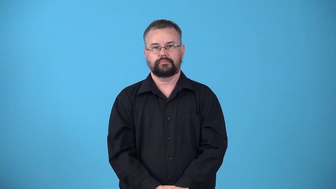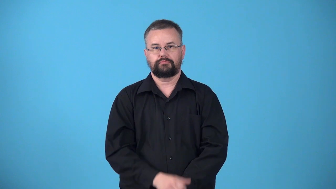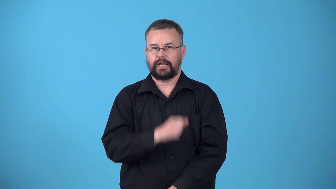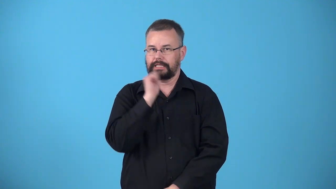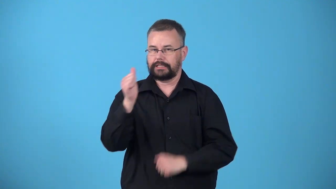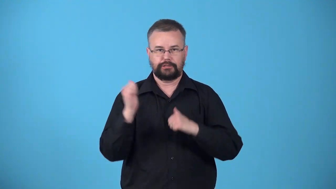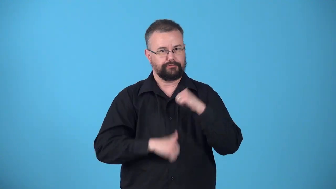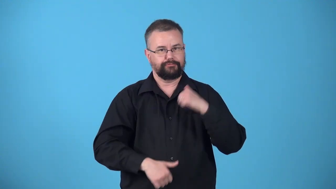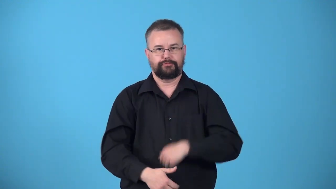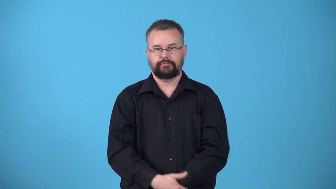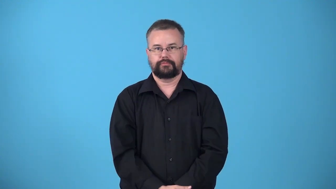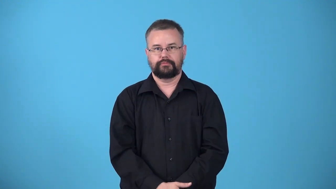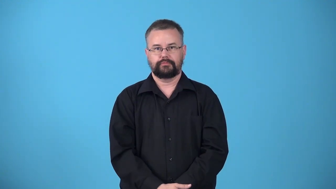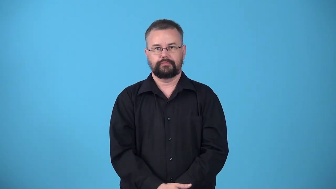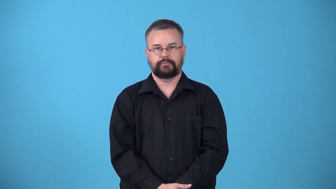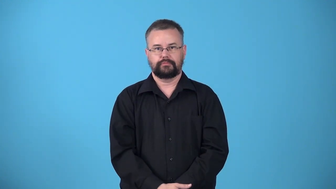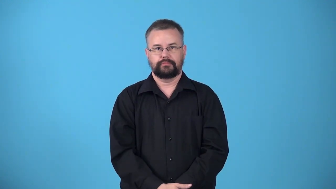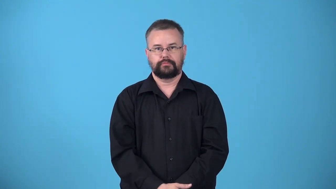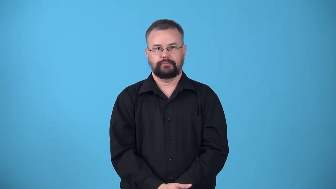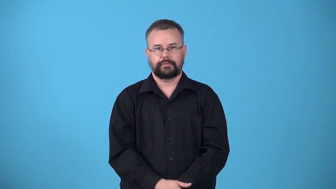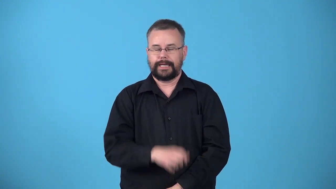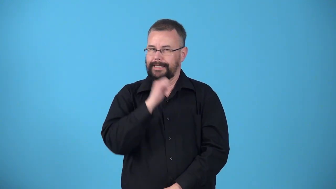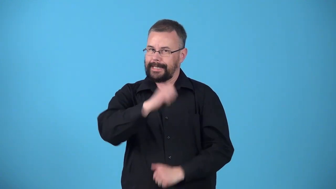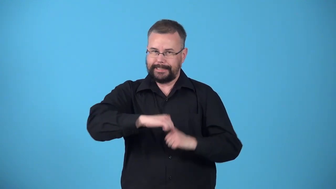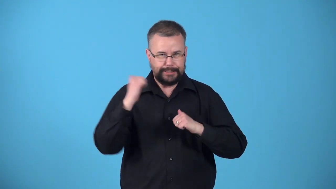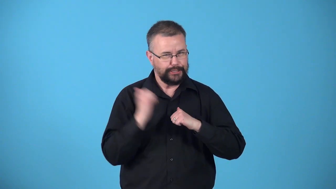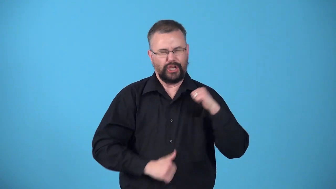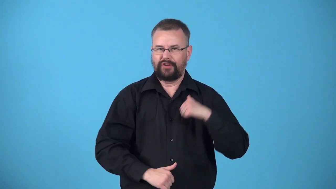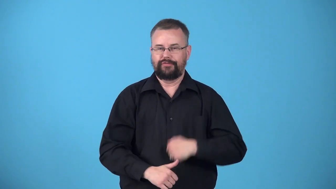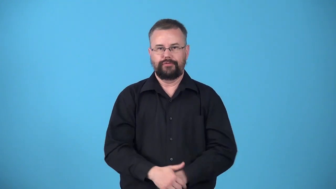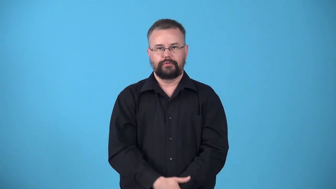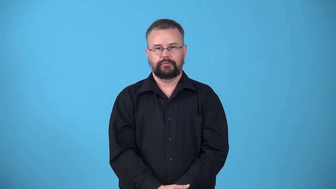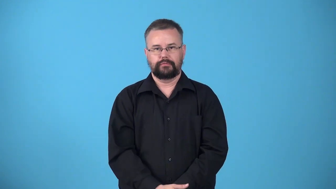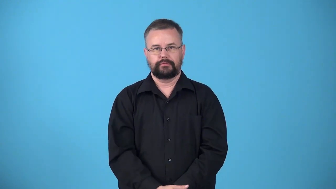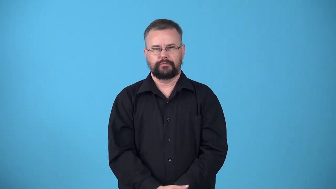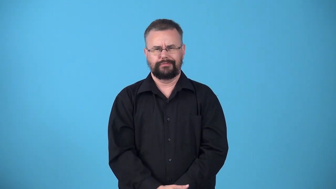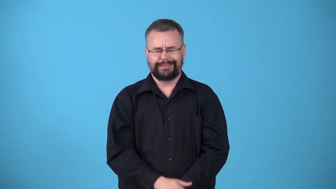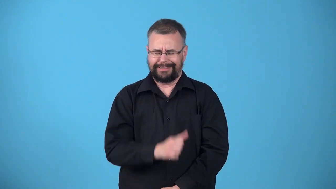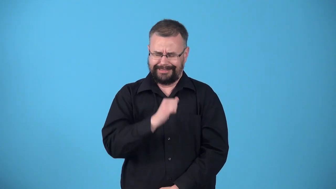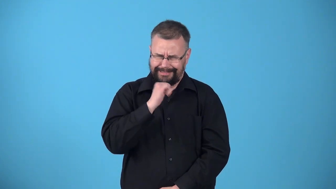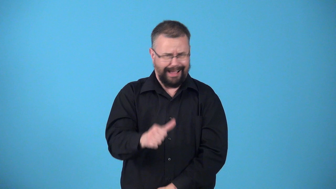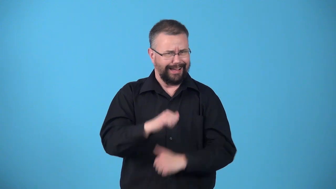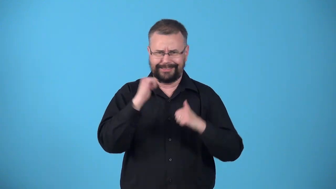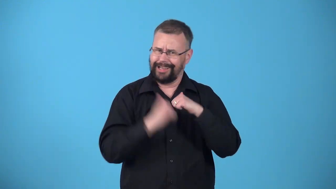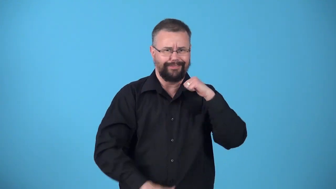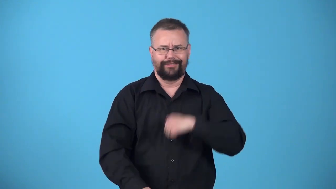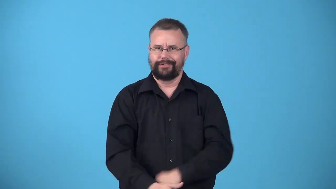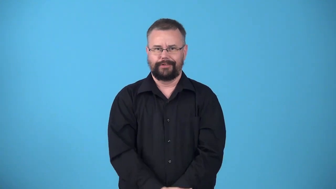unmanly,unmanlier,unmanliest